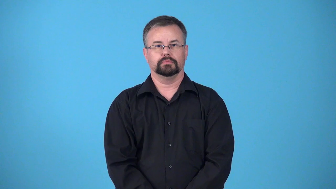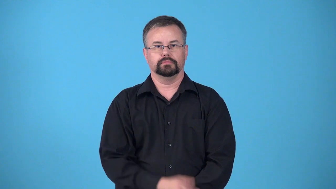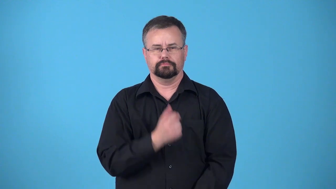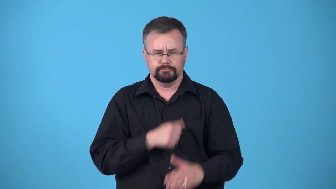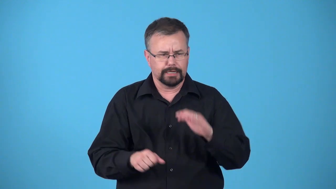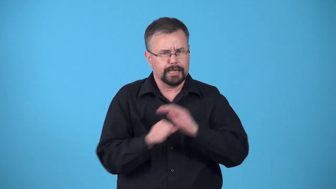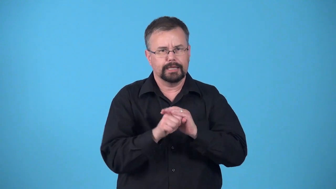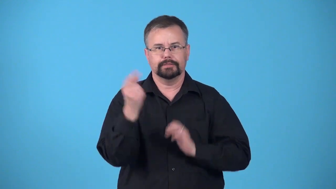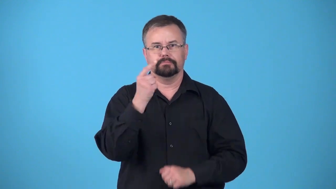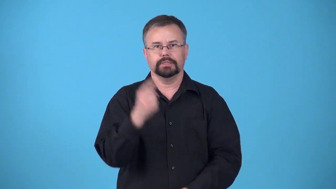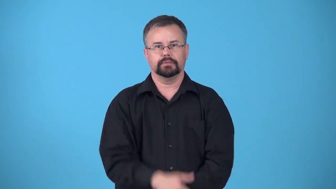sweep it under the rug, sweep things under the carpet